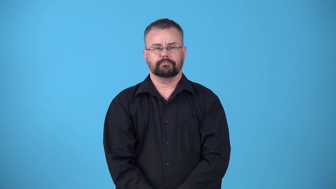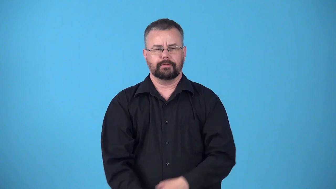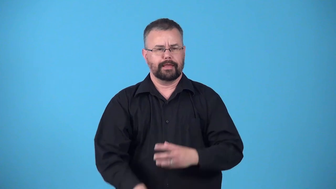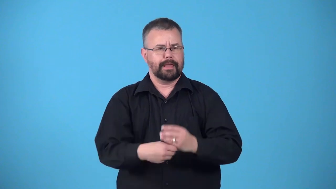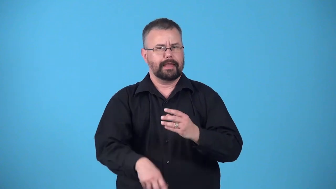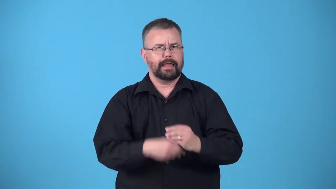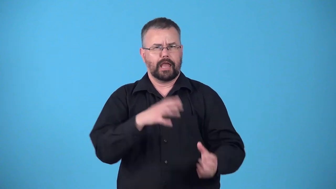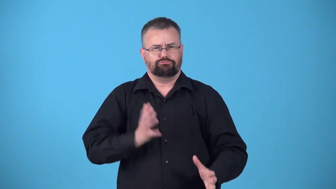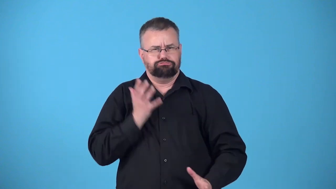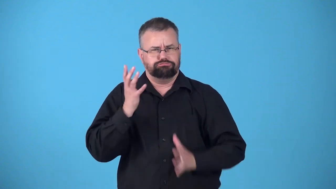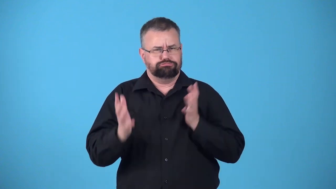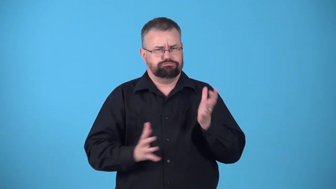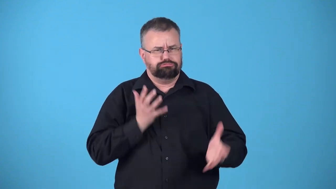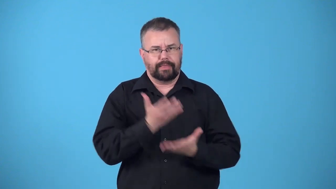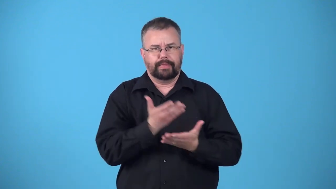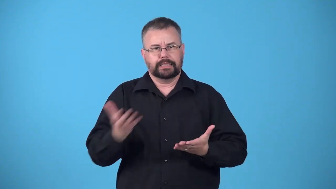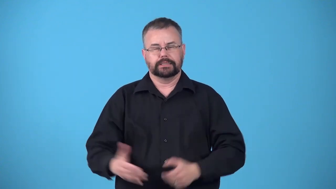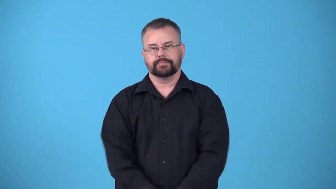bells and whistles, to have all the